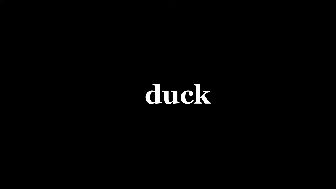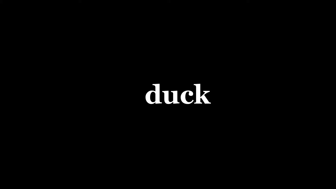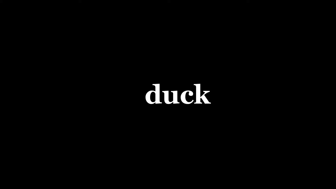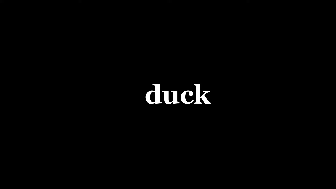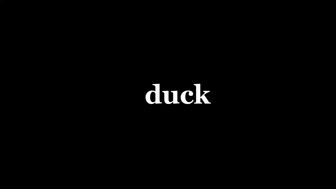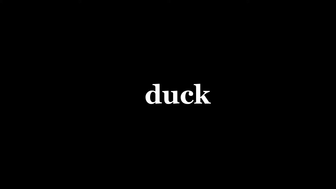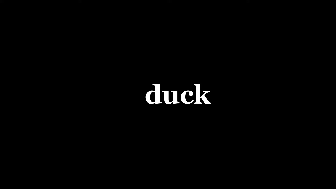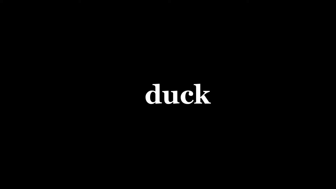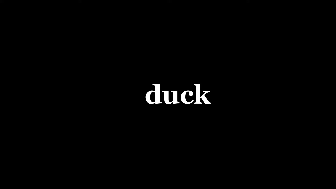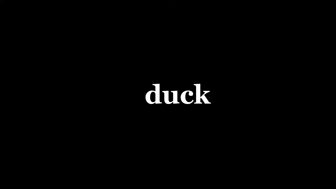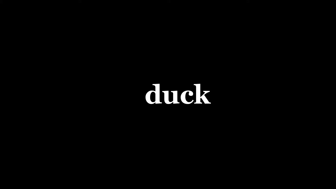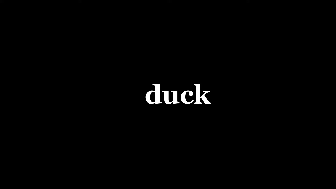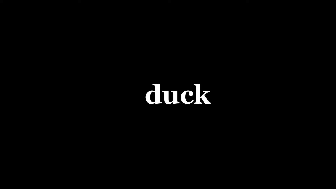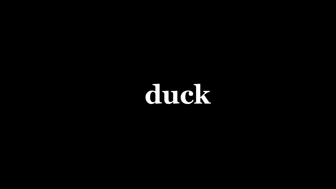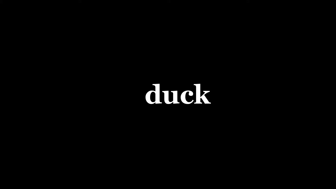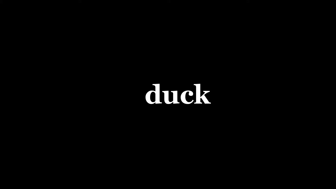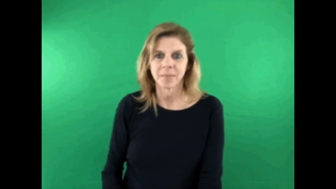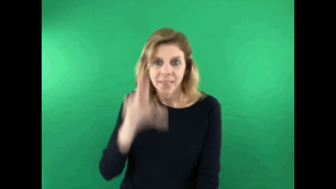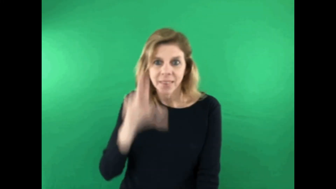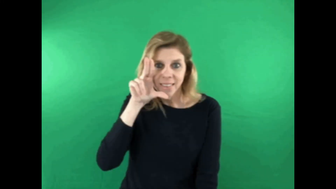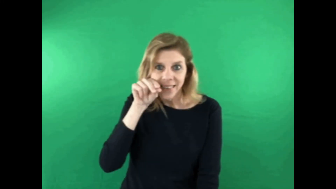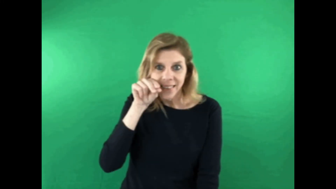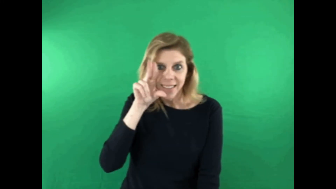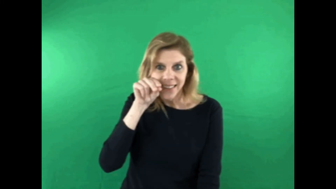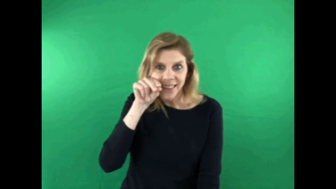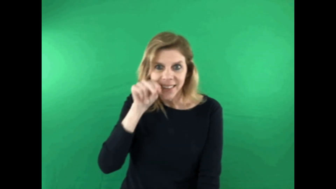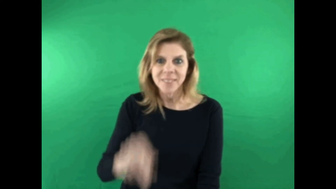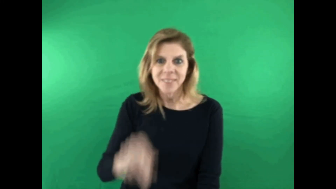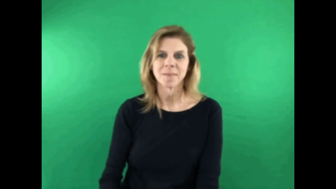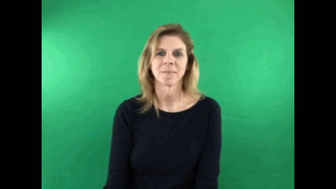Duck